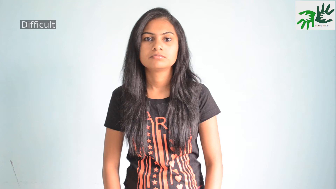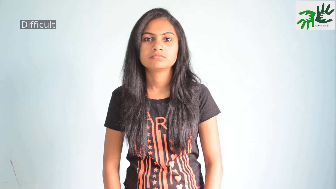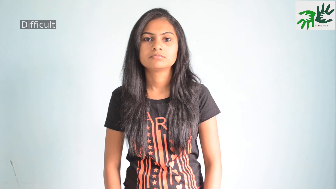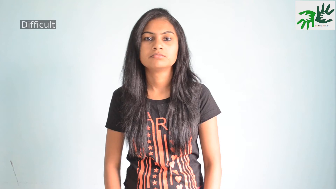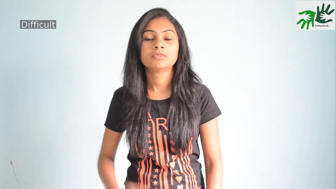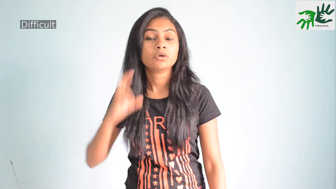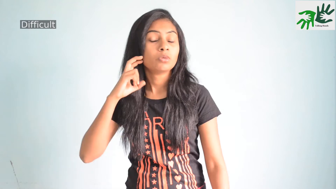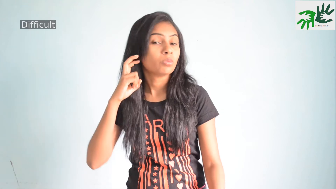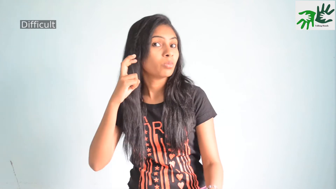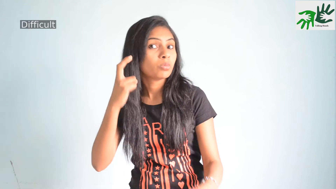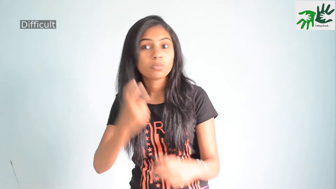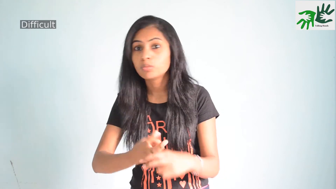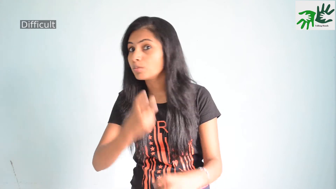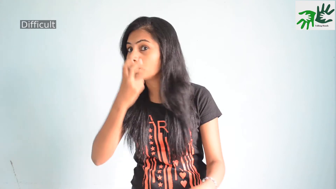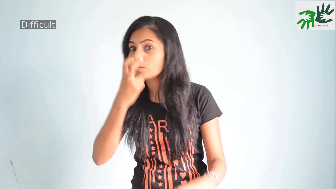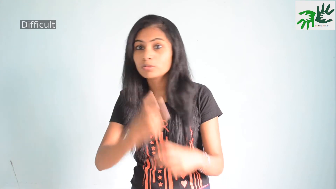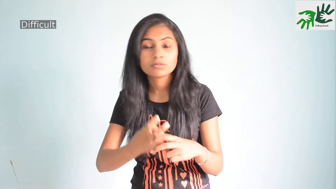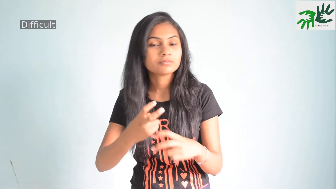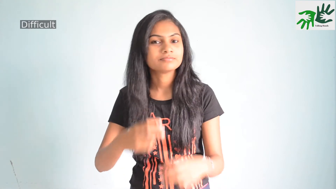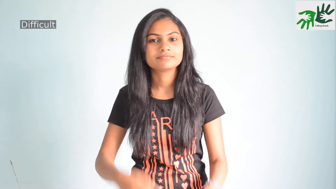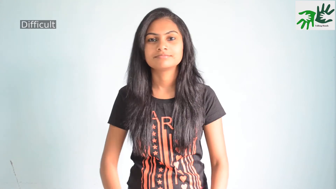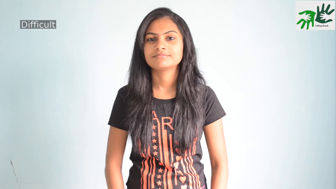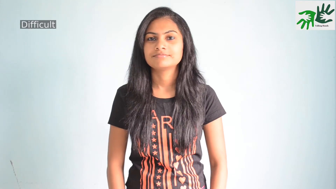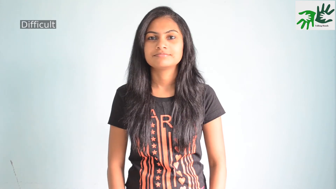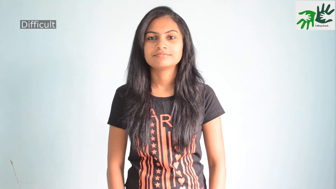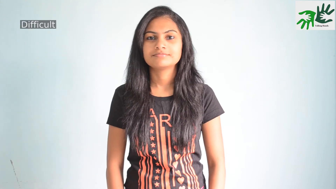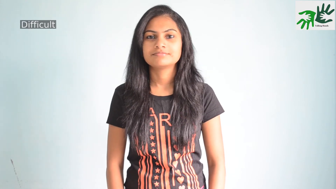Difficult